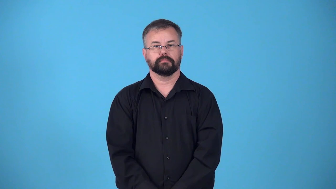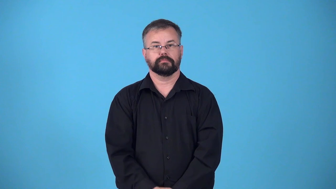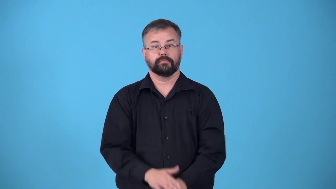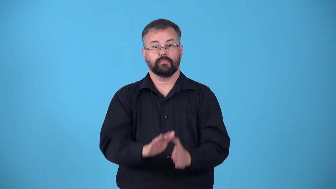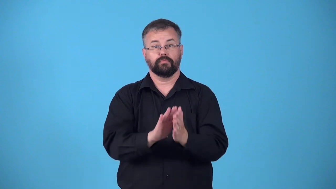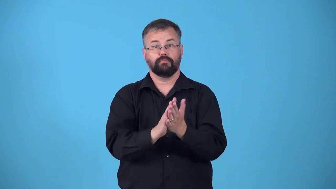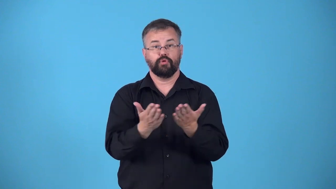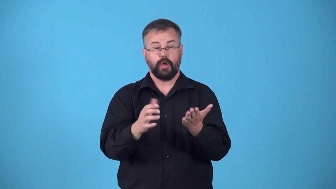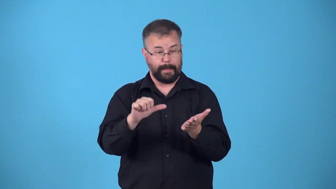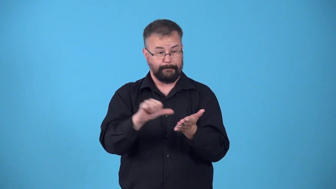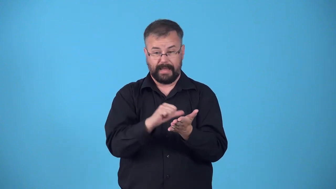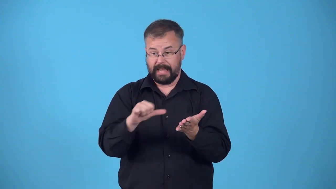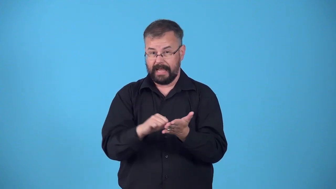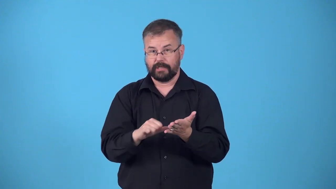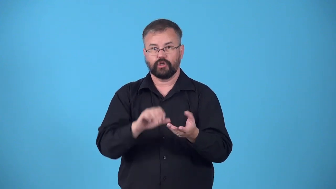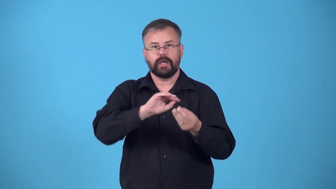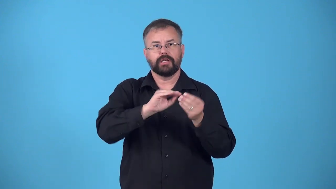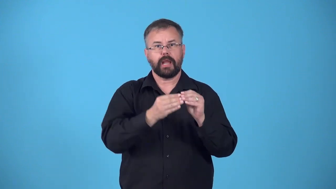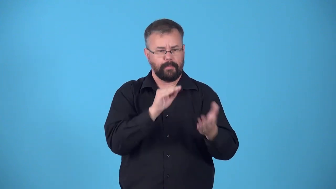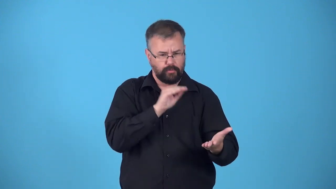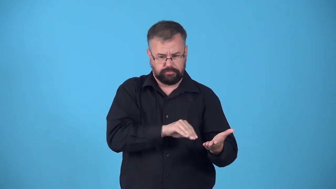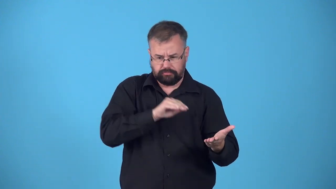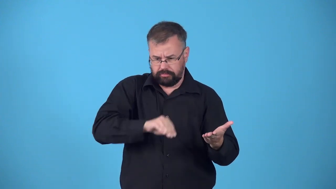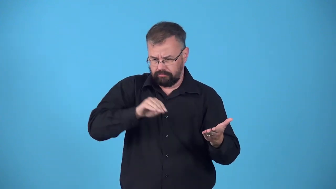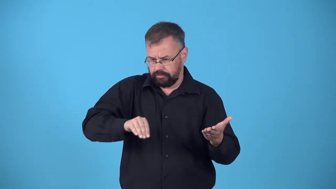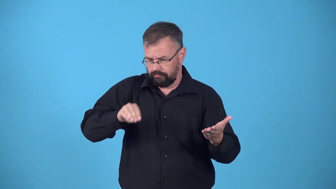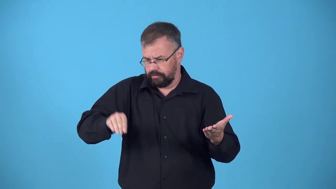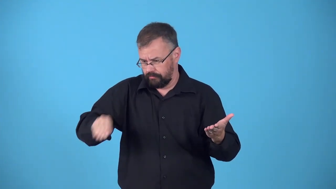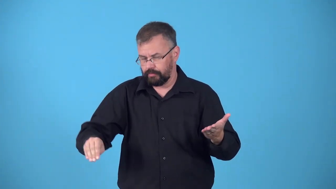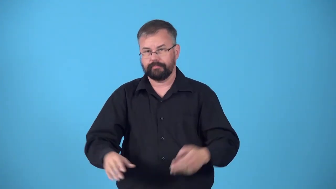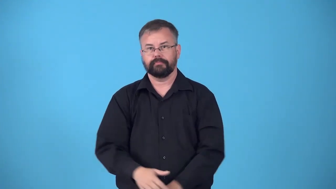foliate